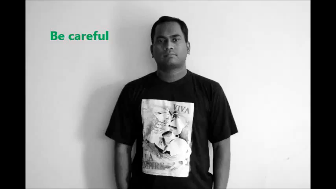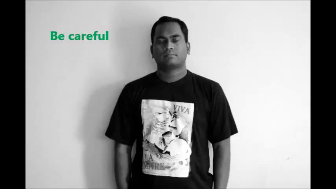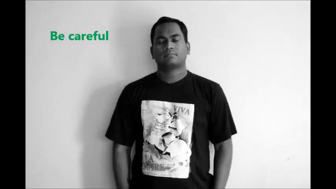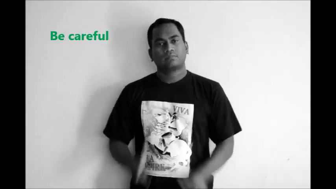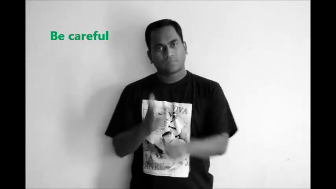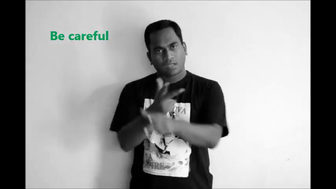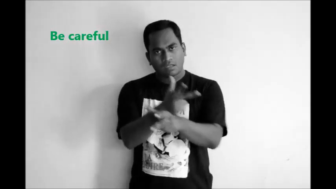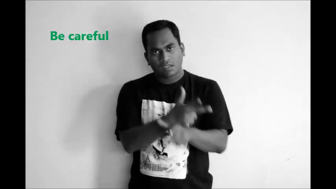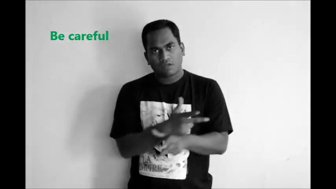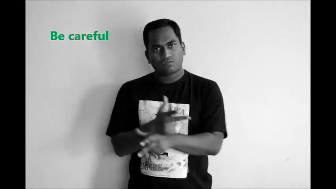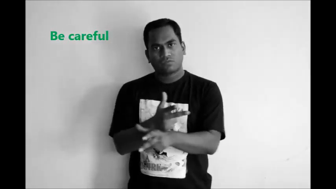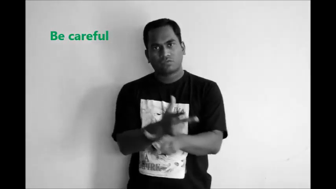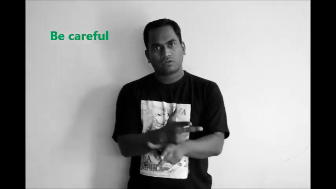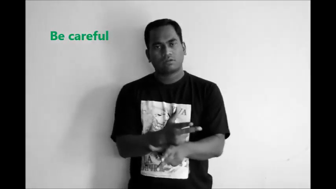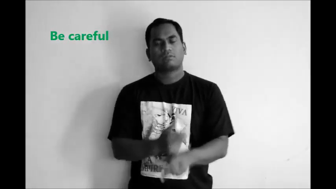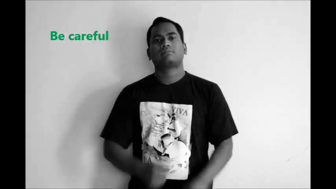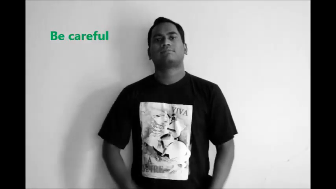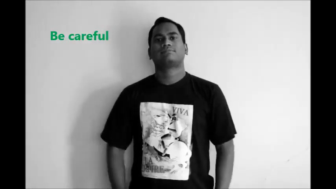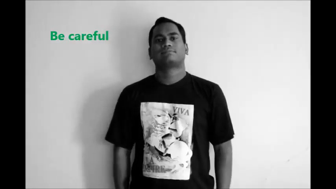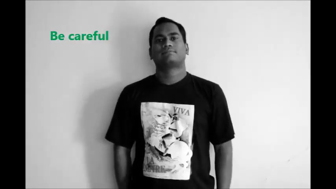Be careful